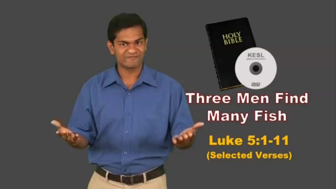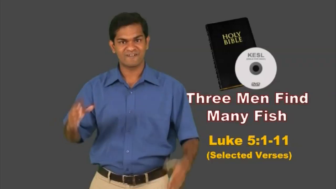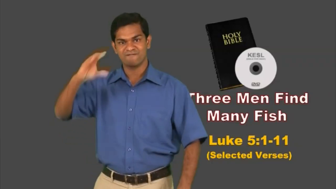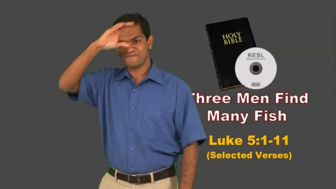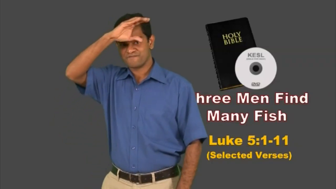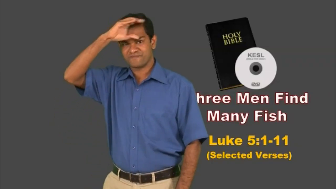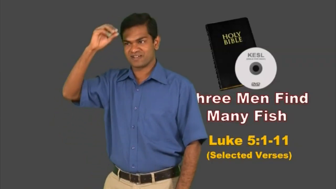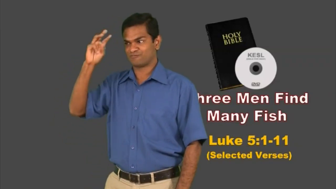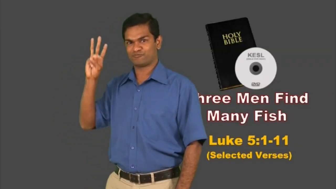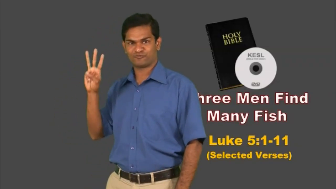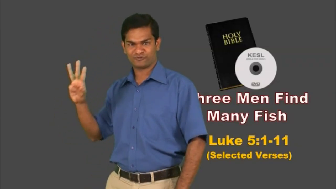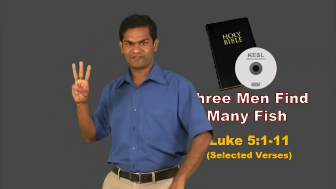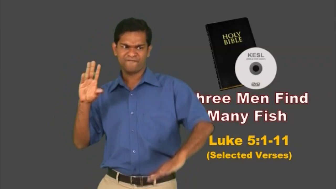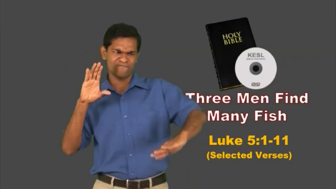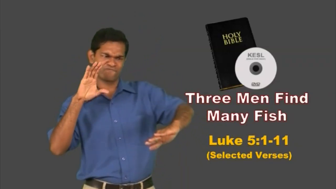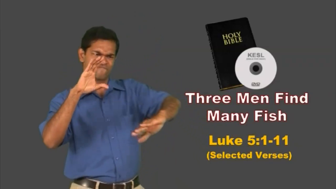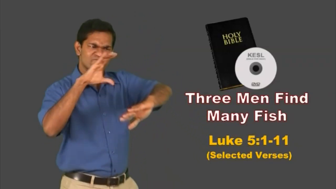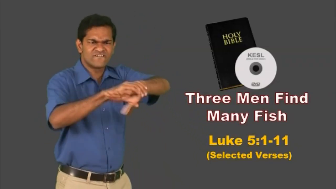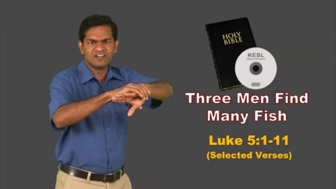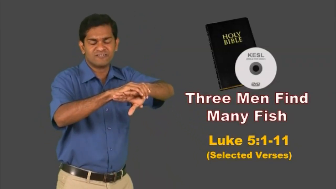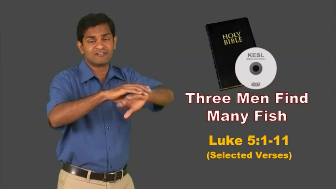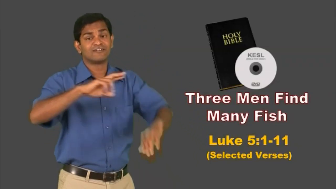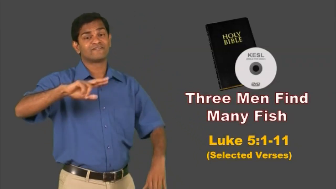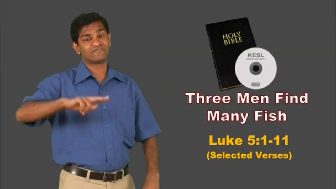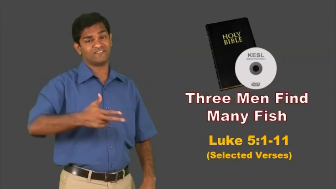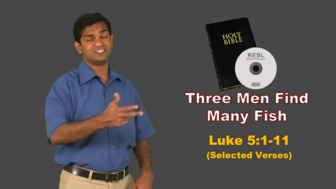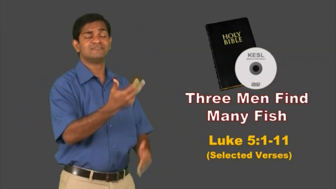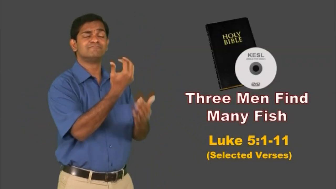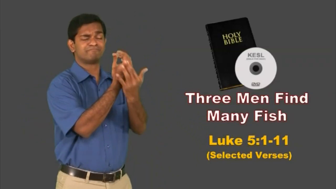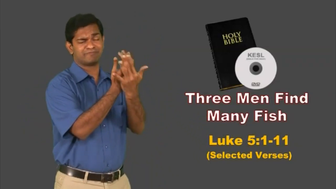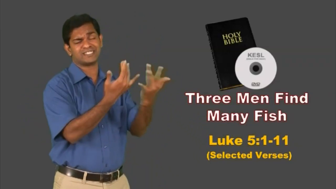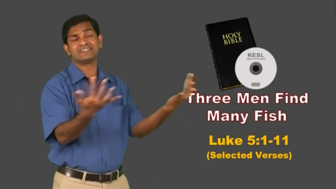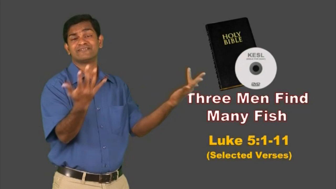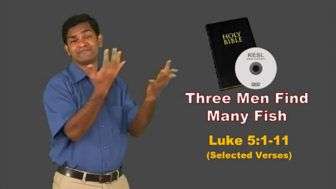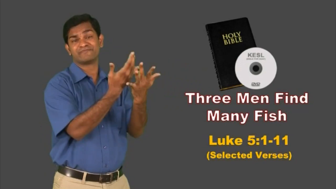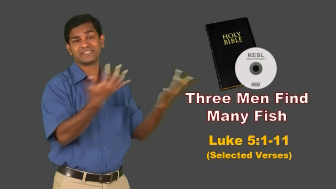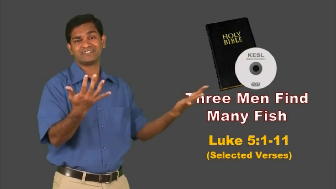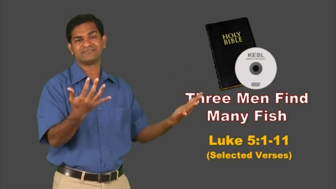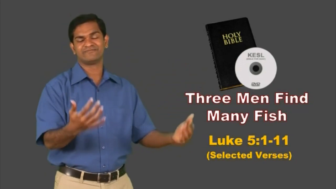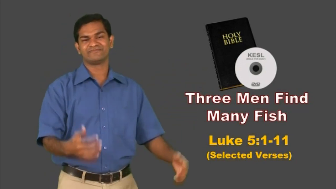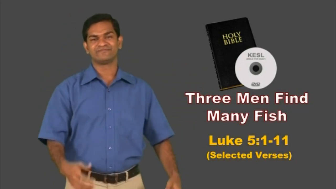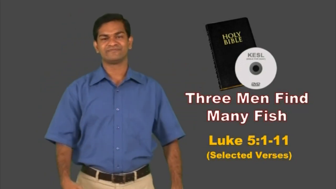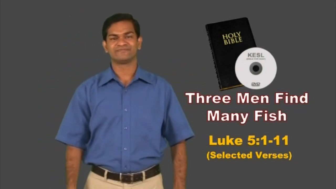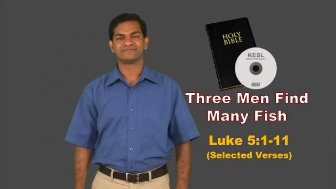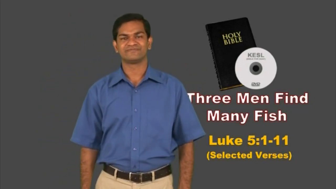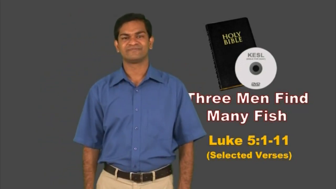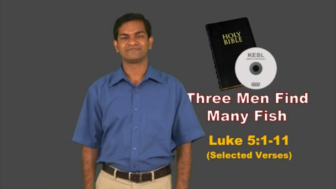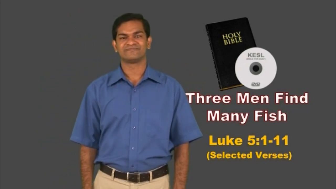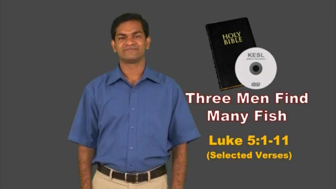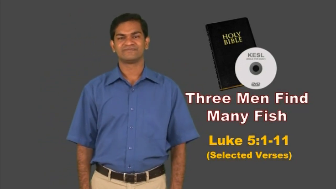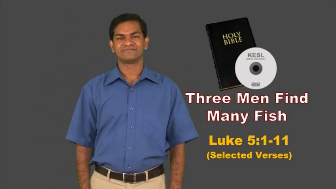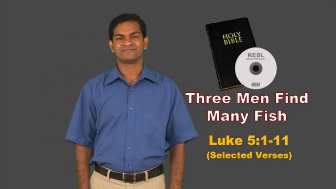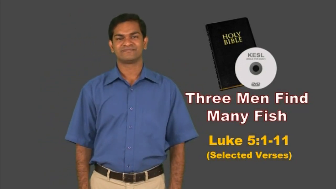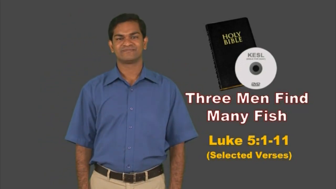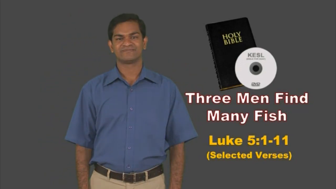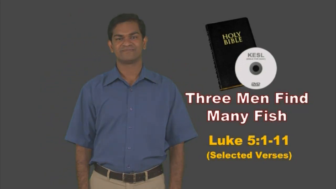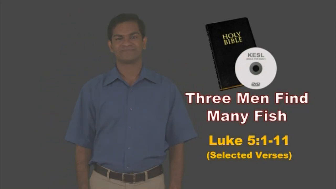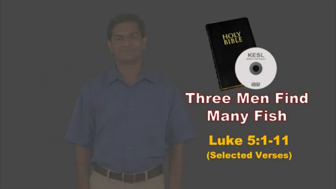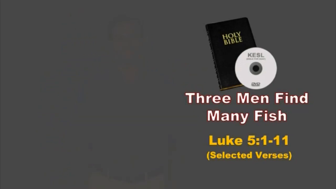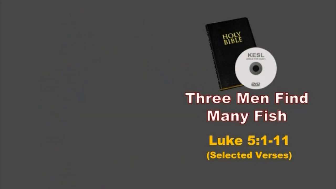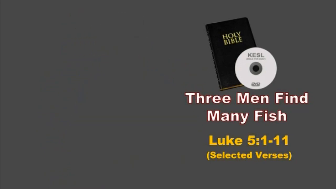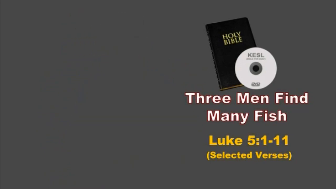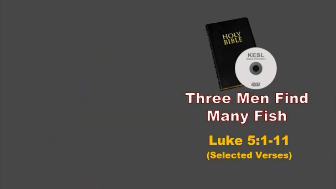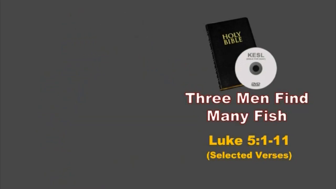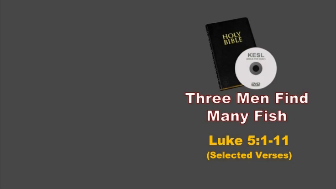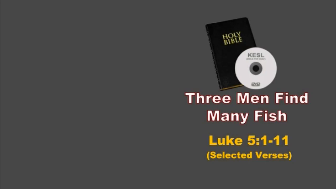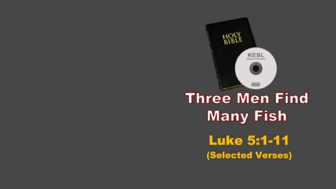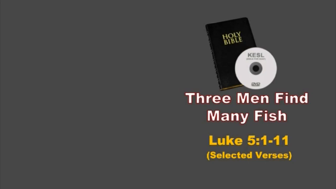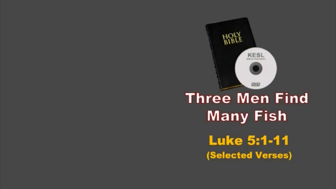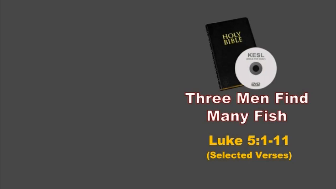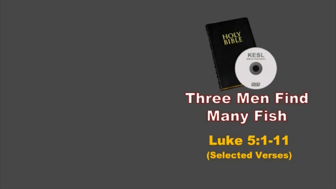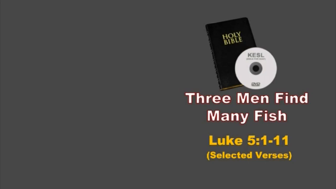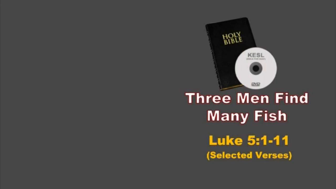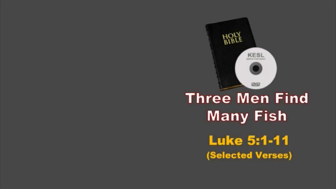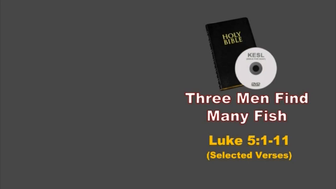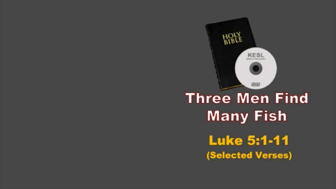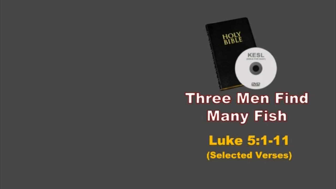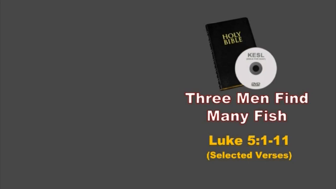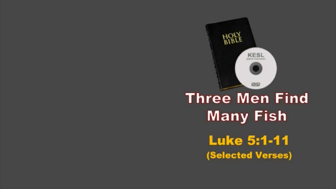Three Men find Many Fish